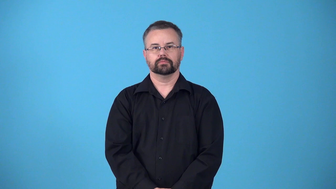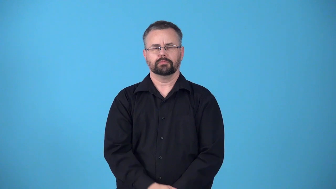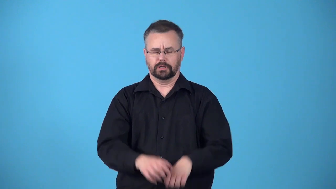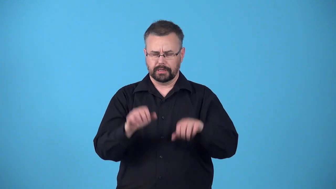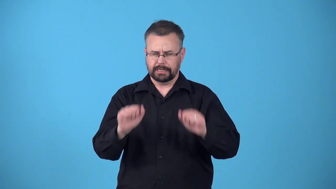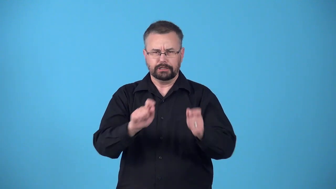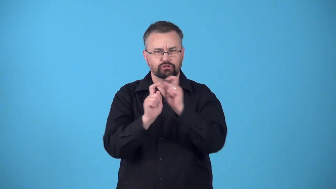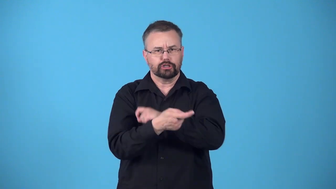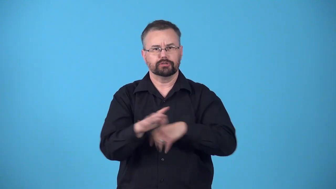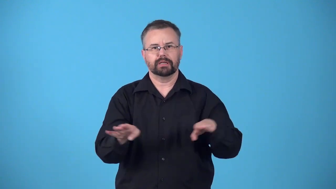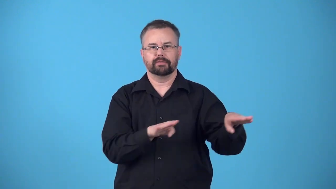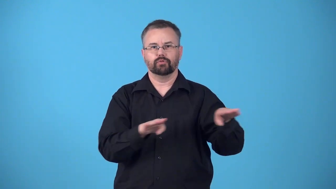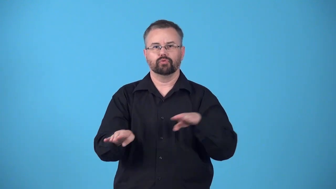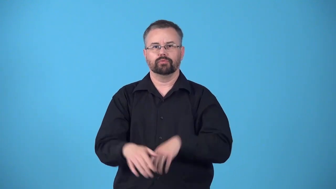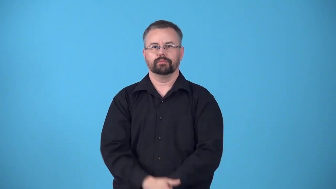reformable-can change behavior for better